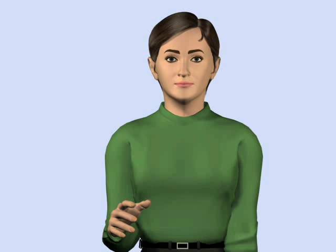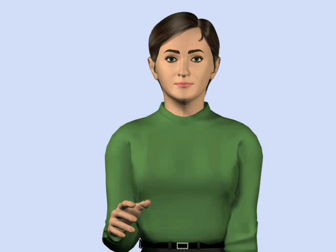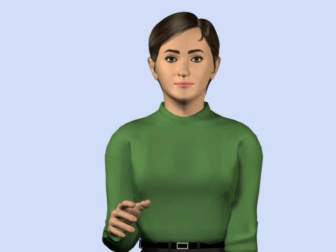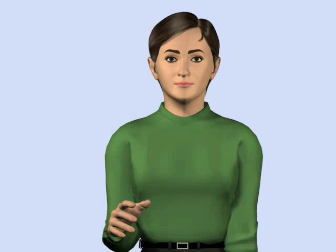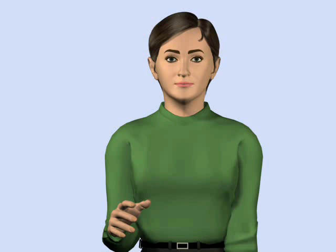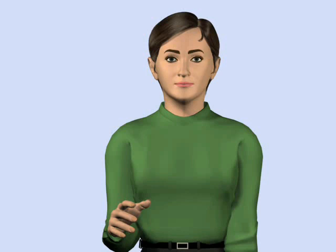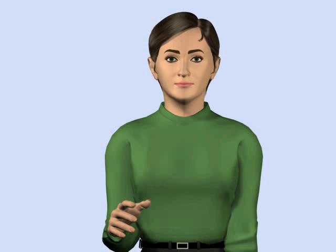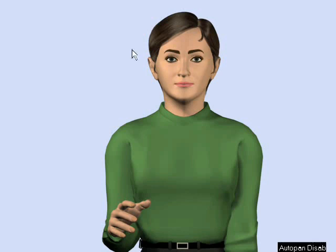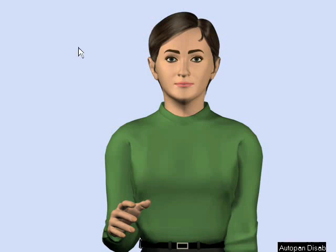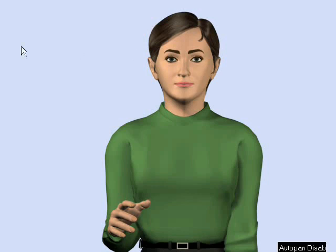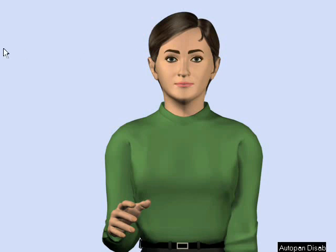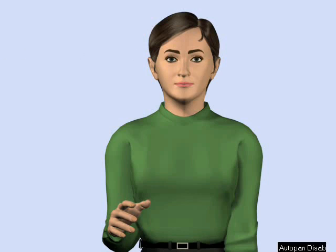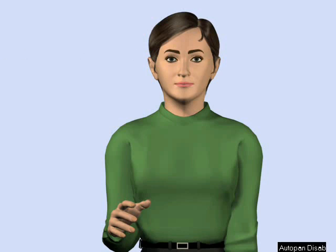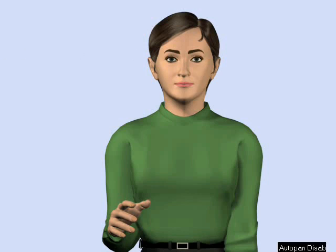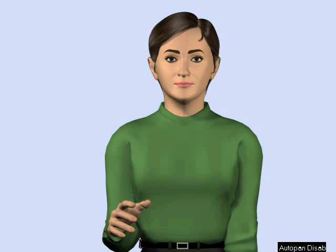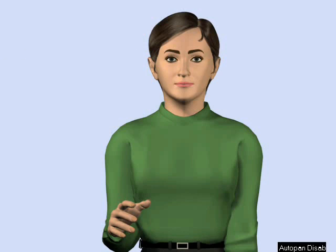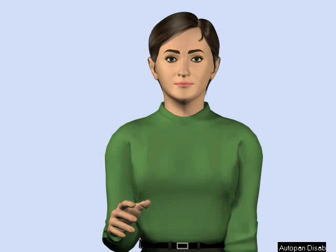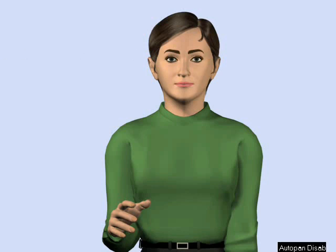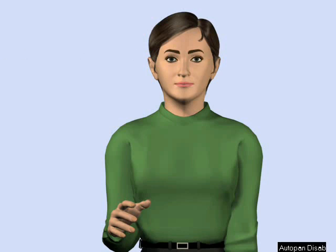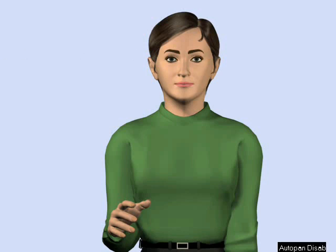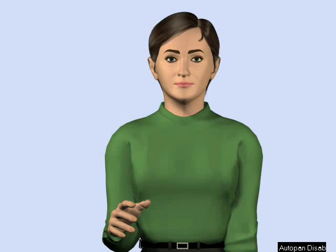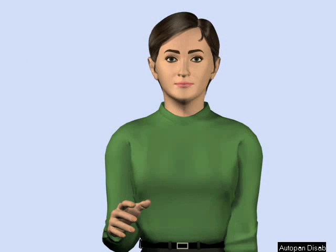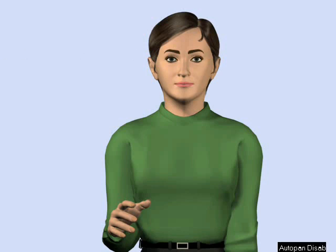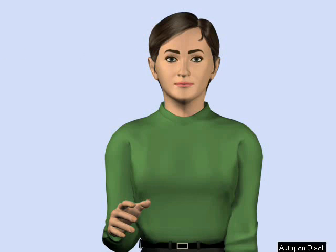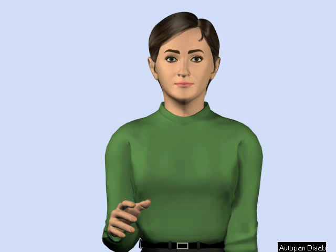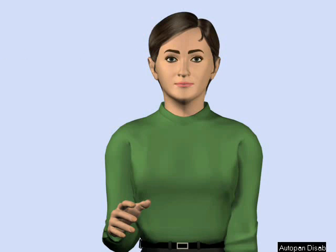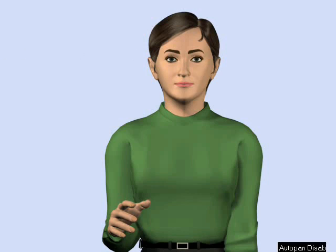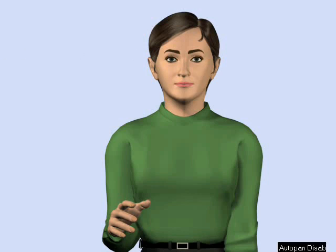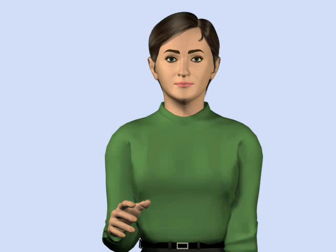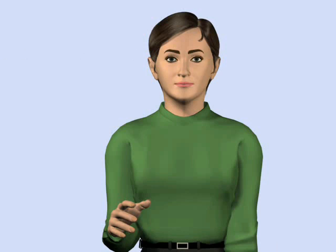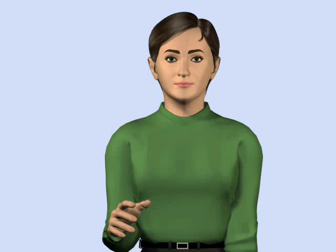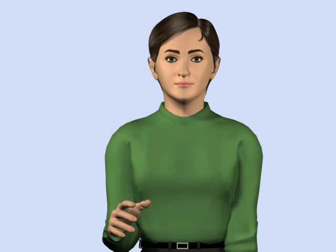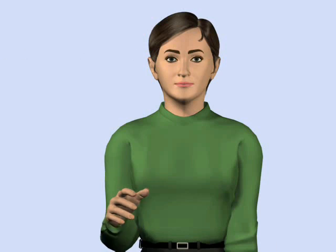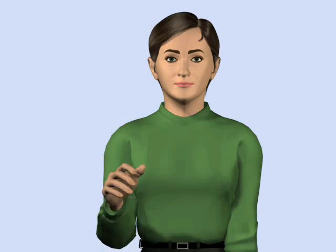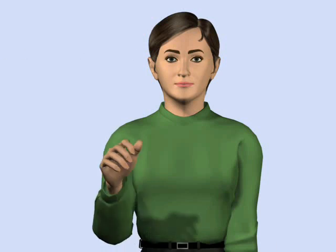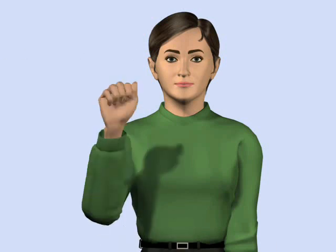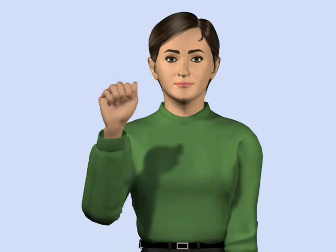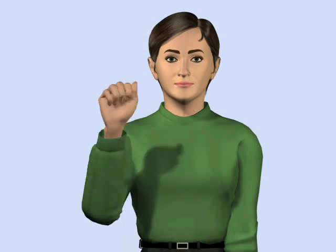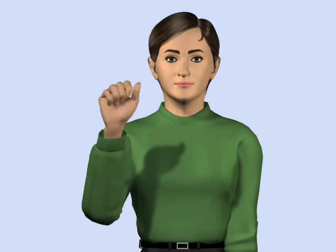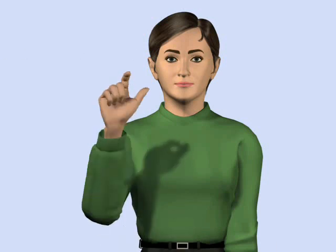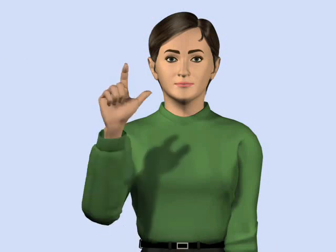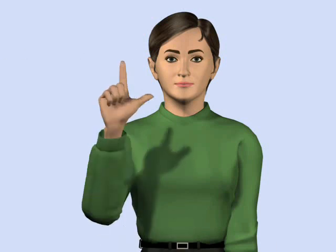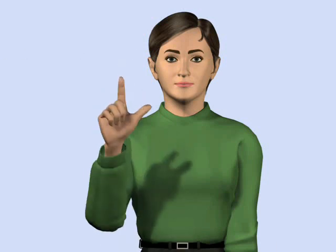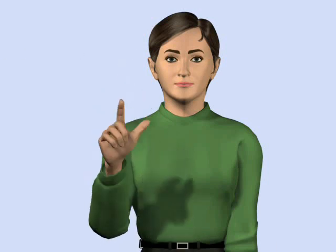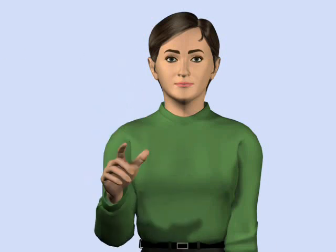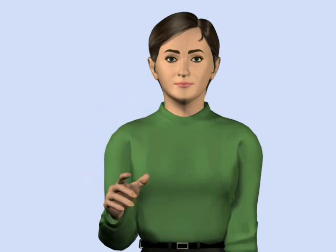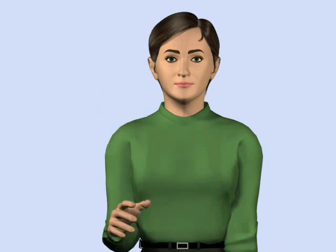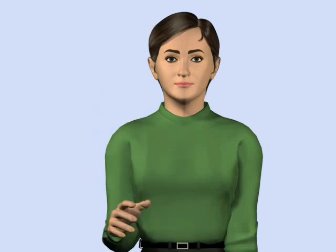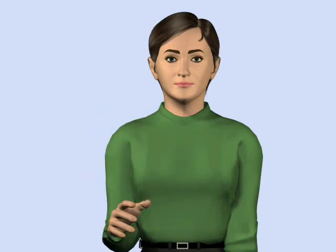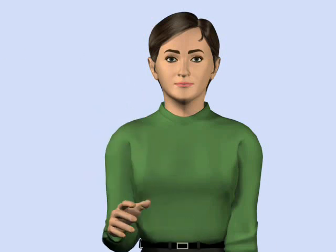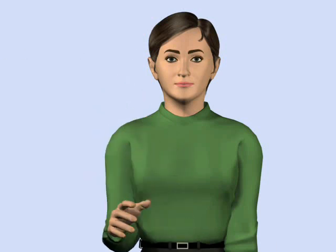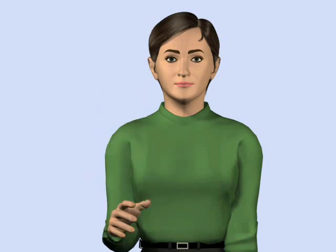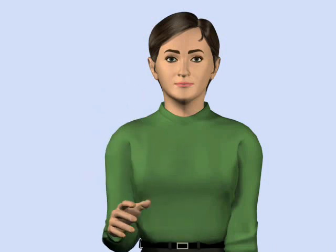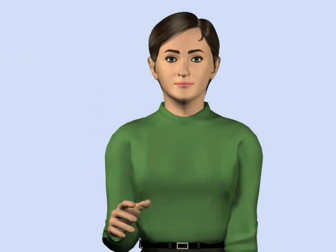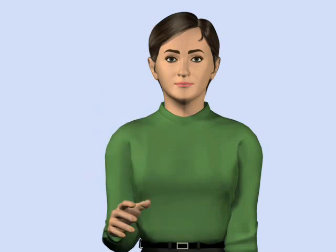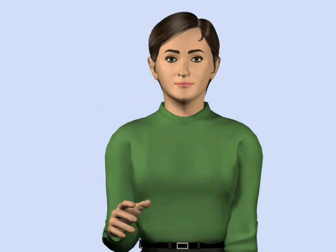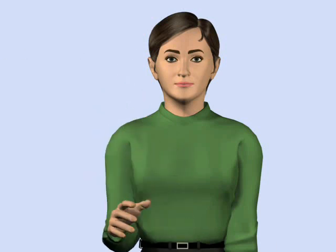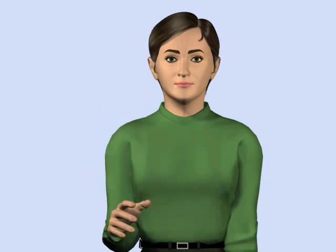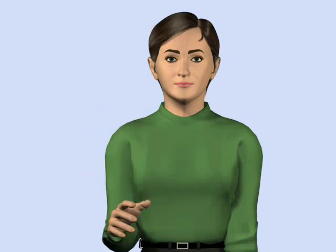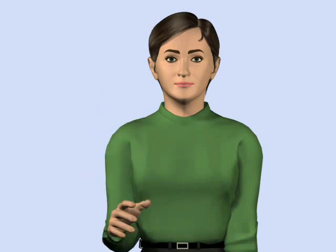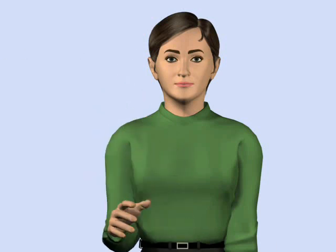Albert Lee,MN